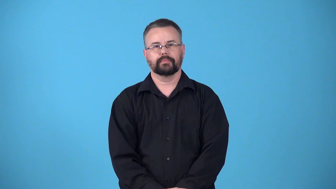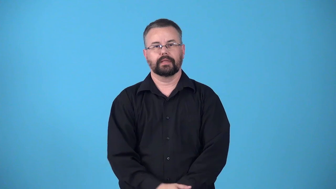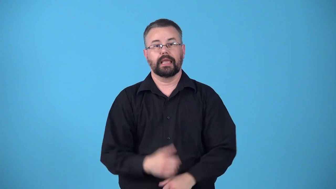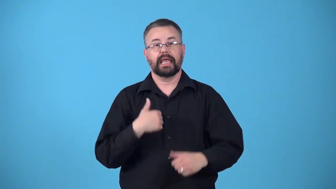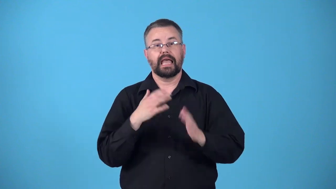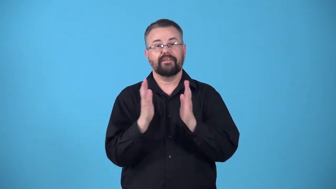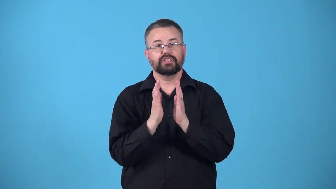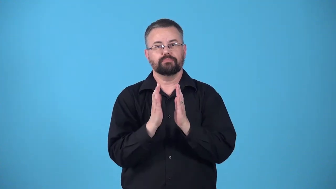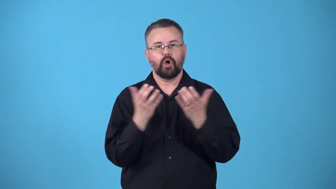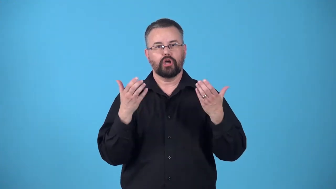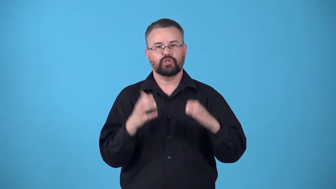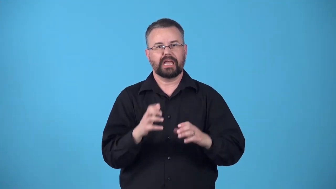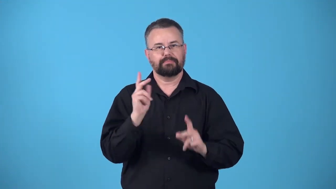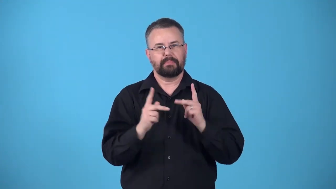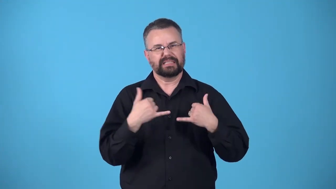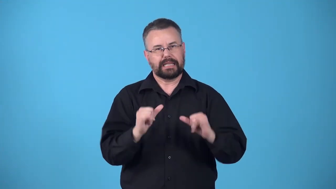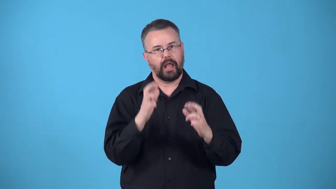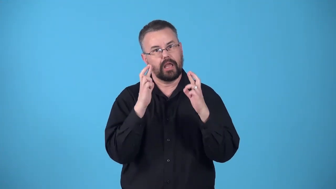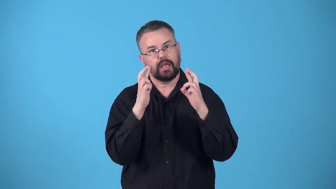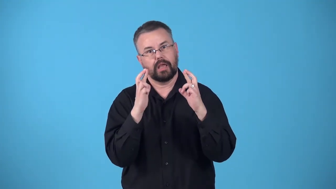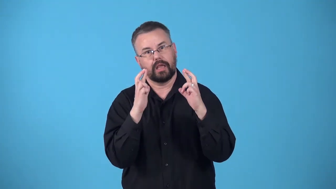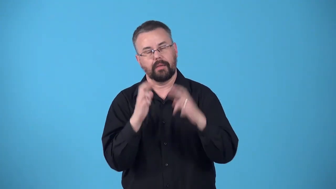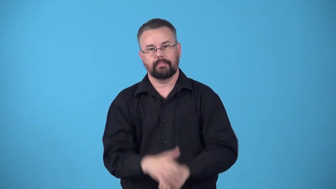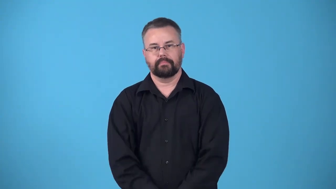cling to hope